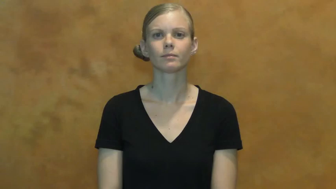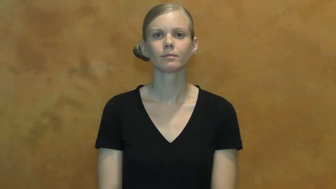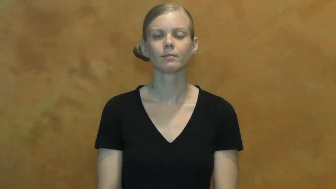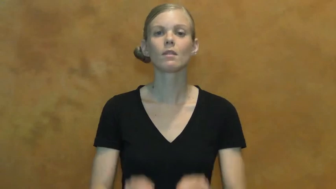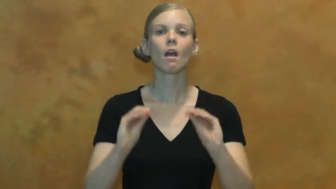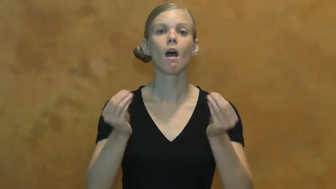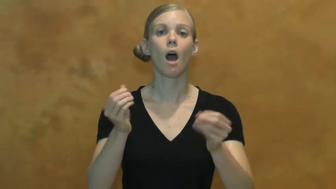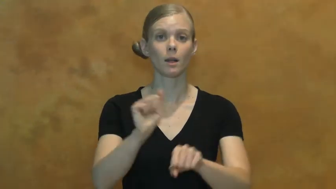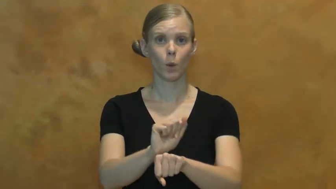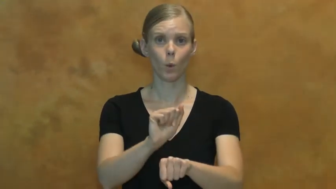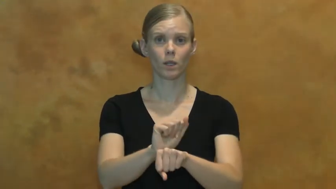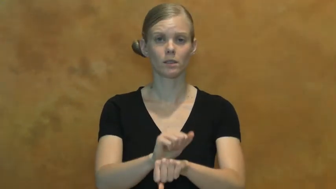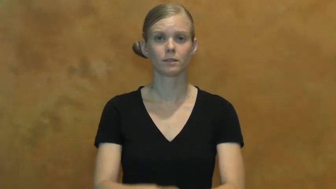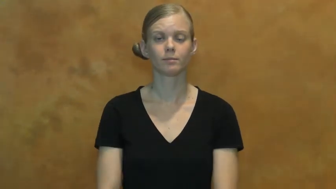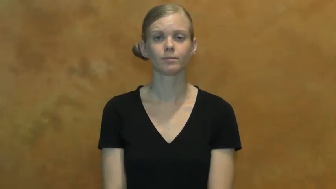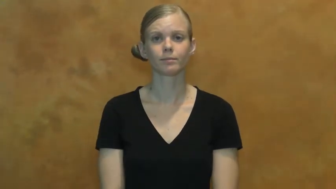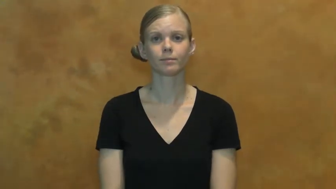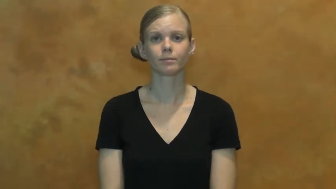unemployed